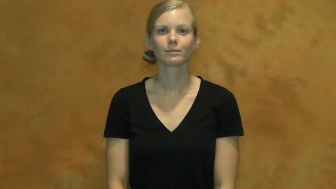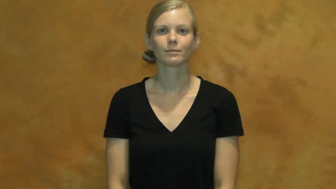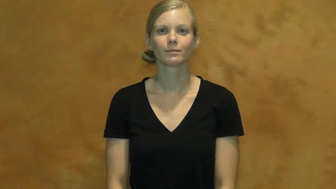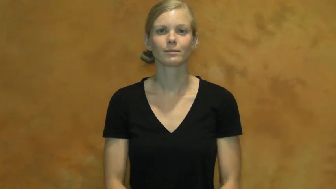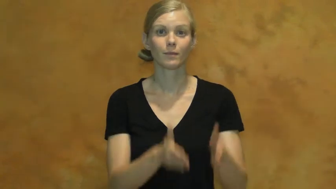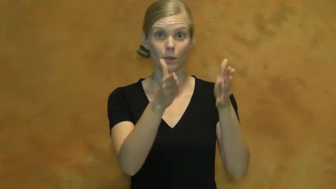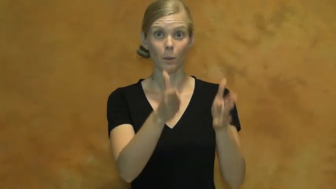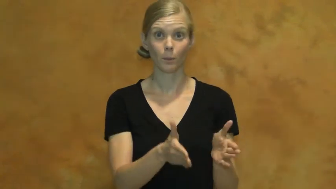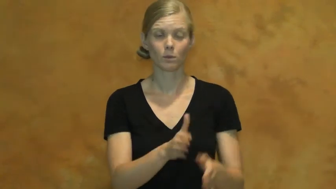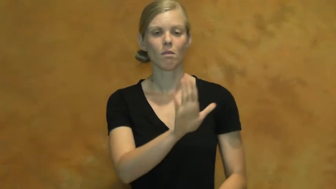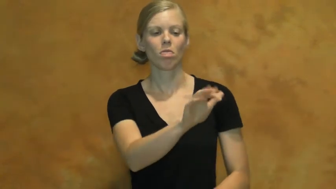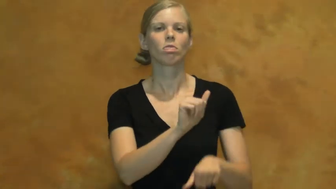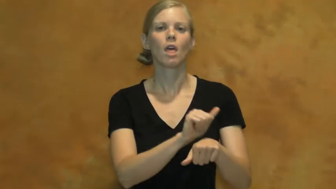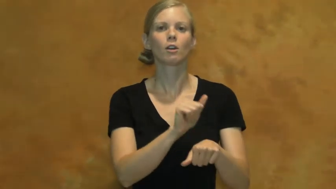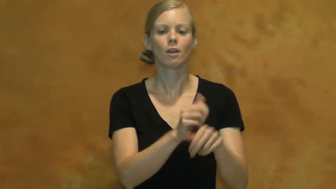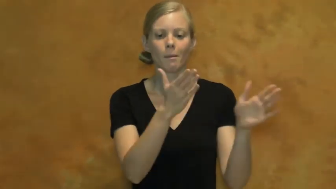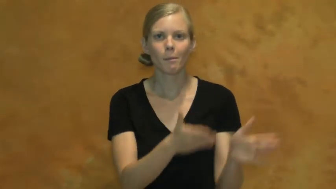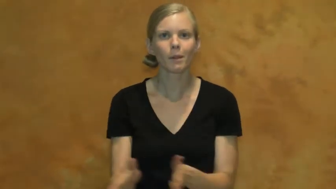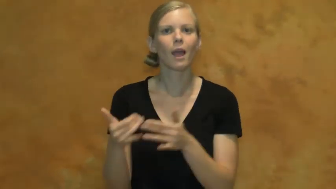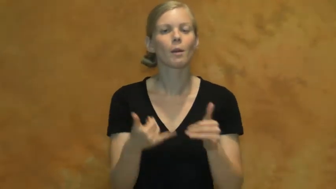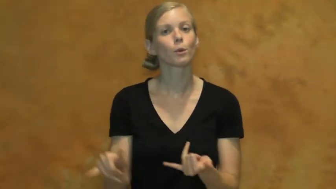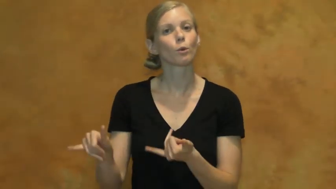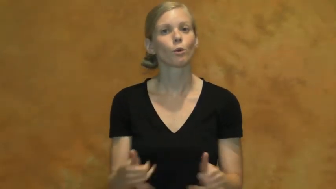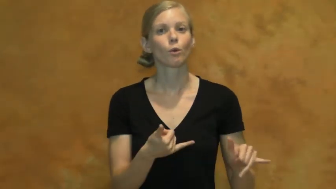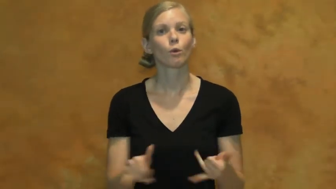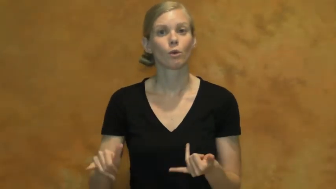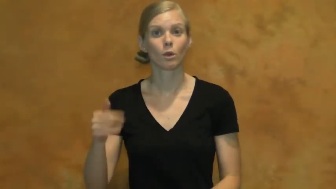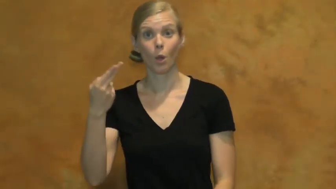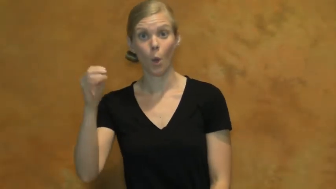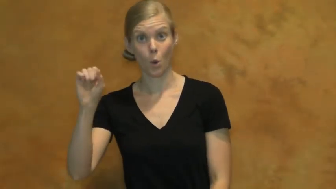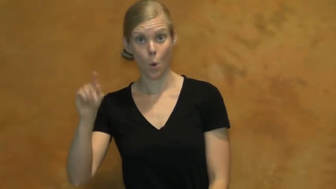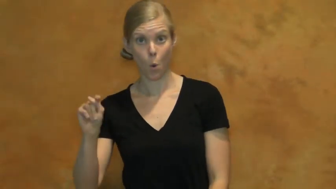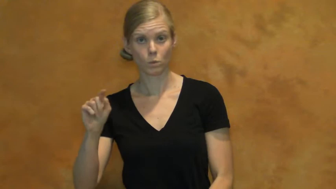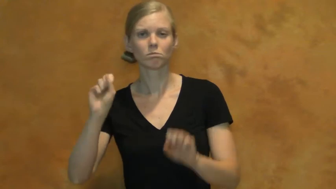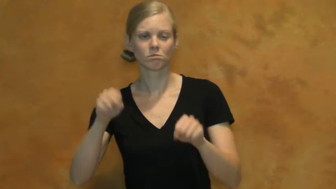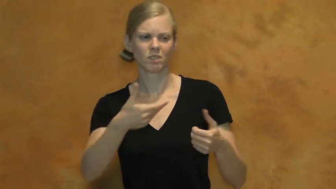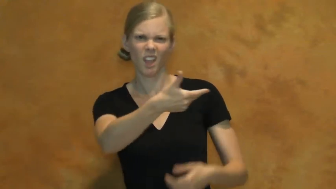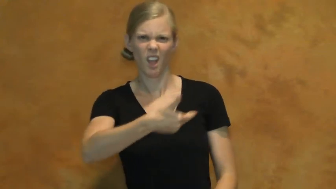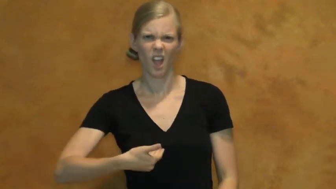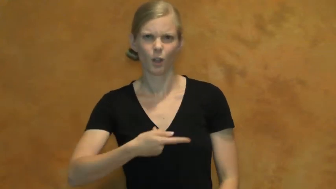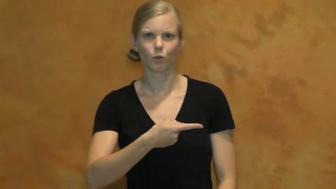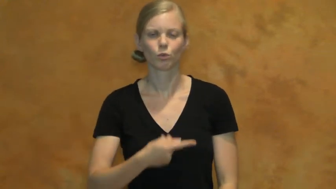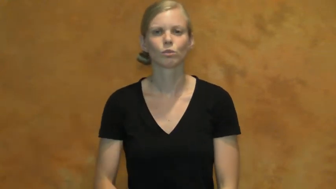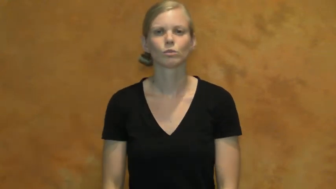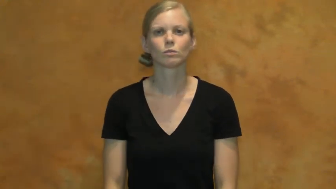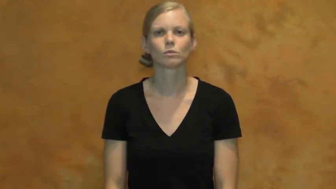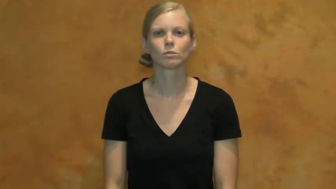party planner